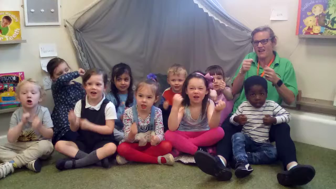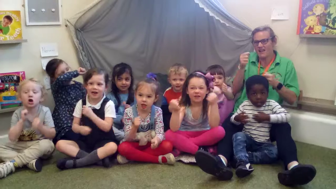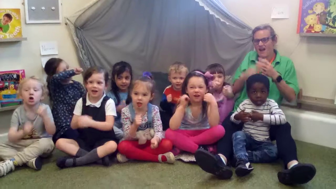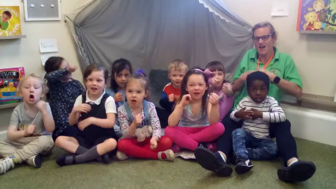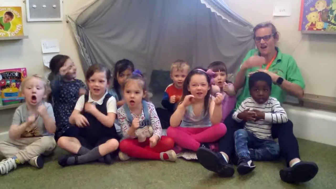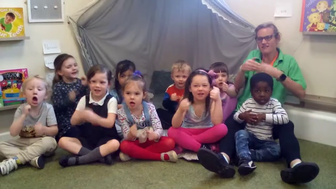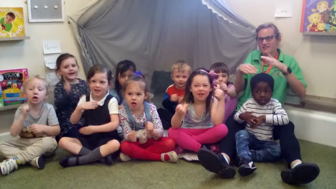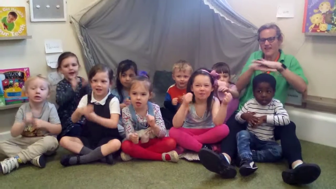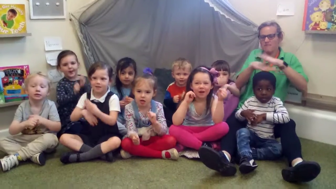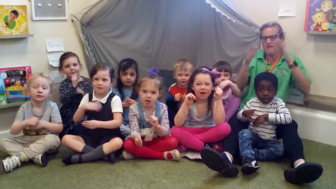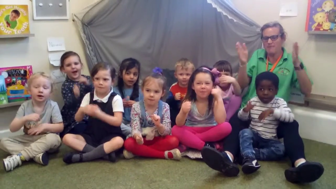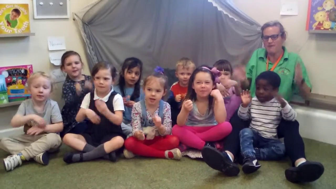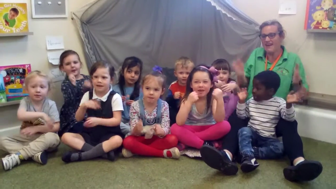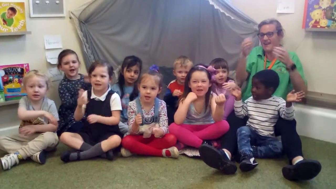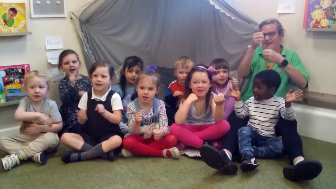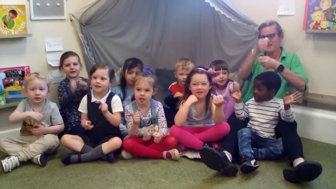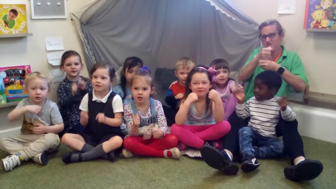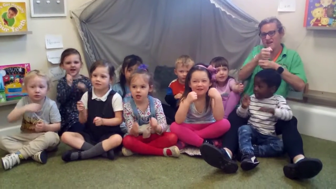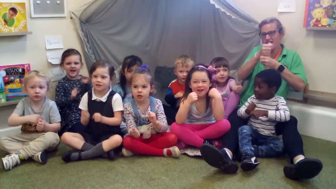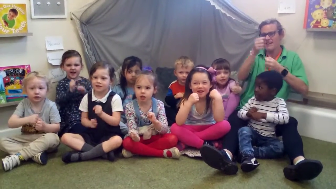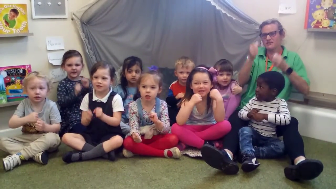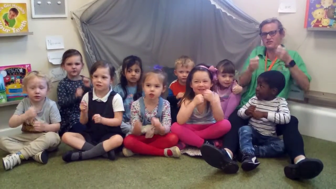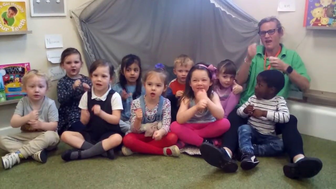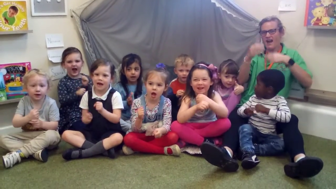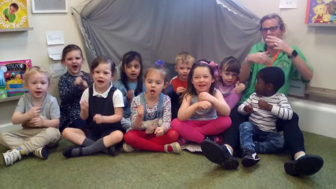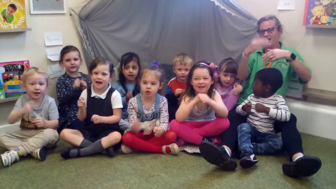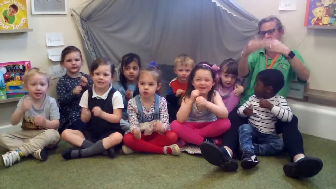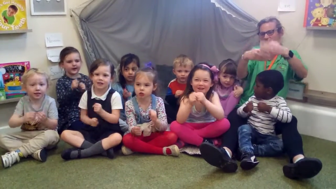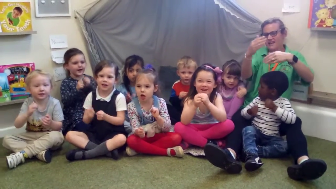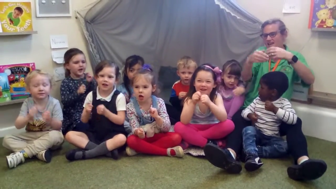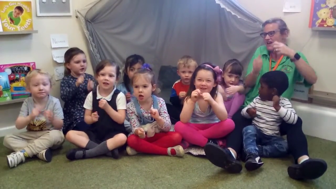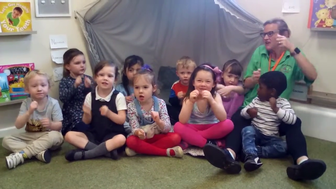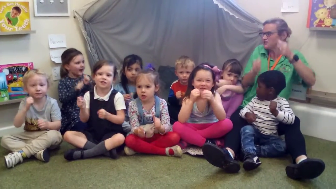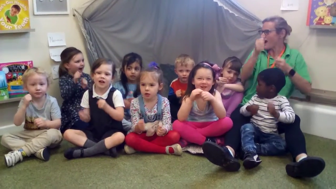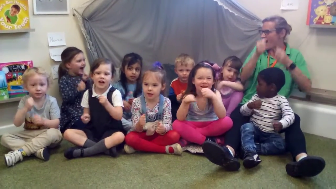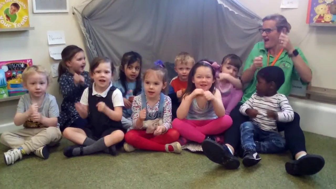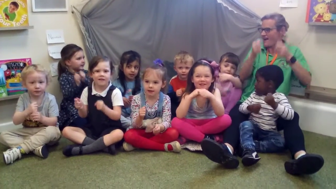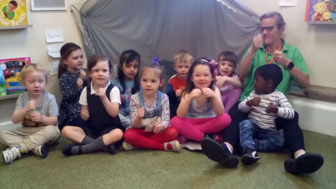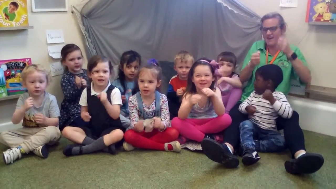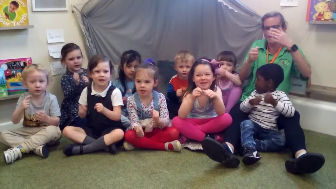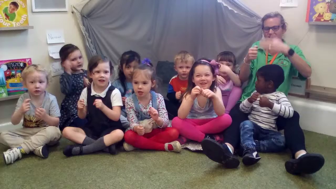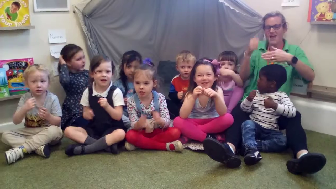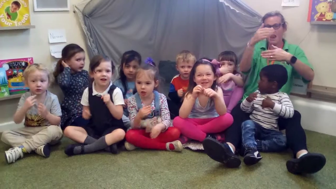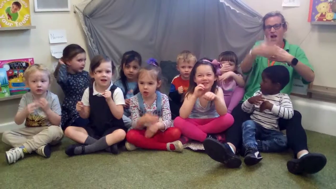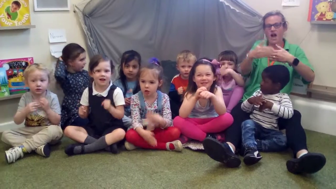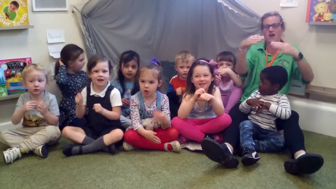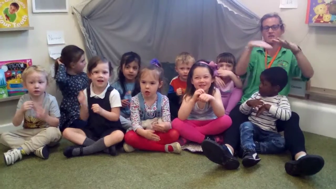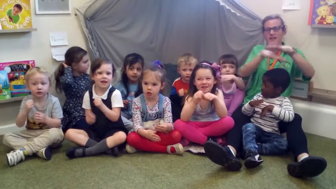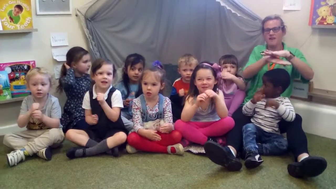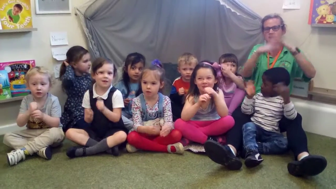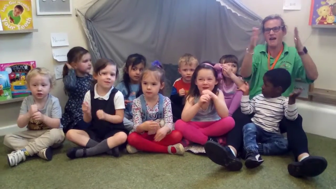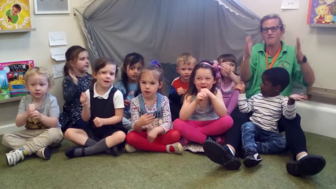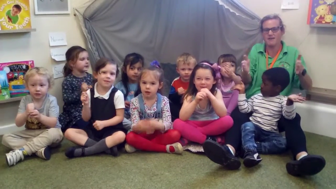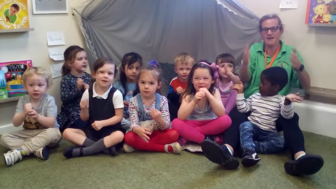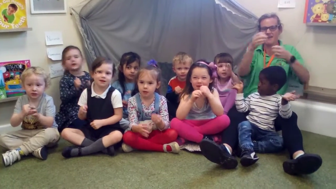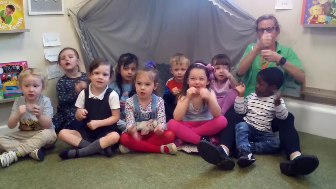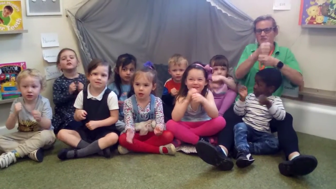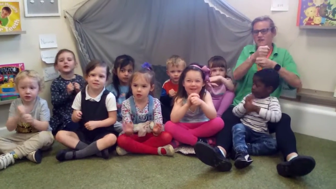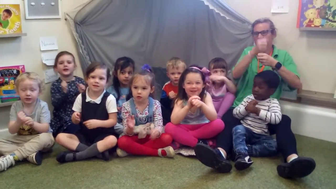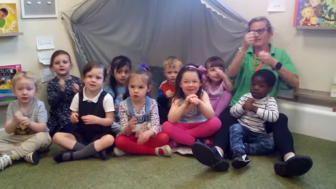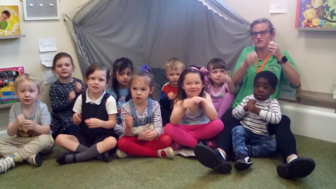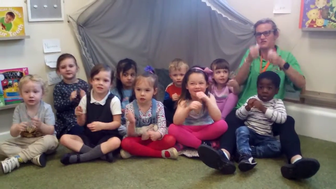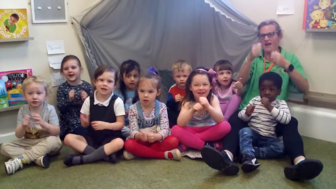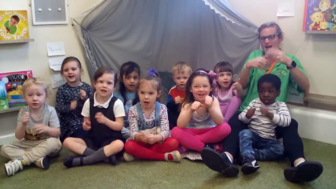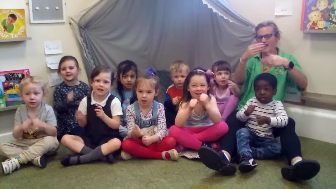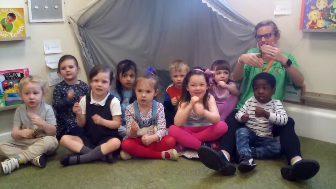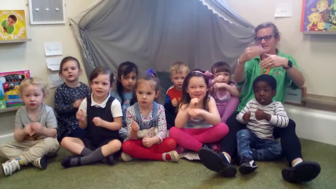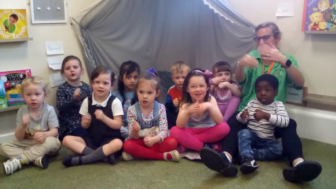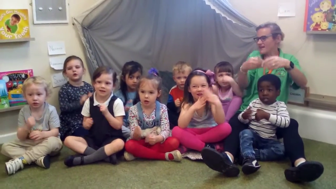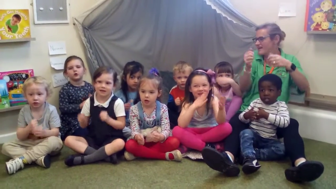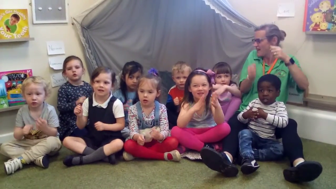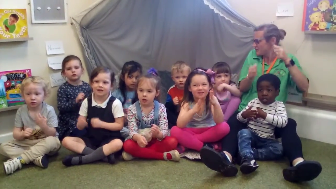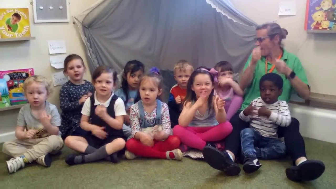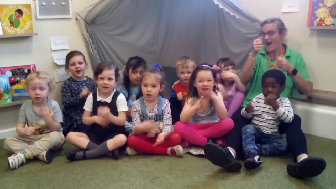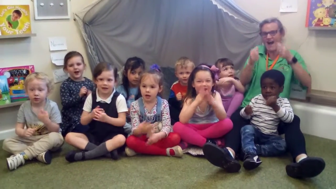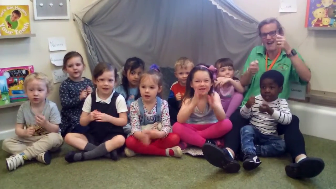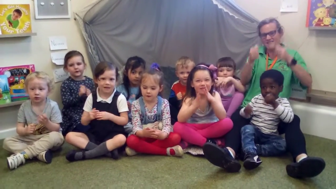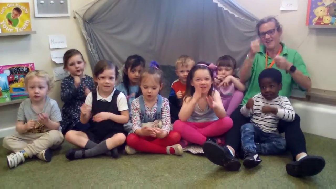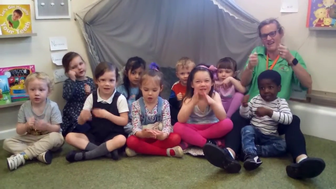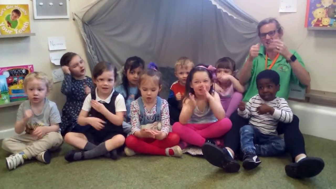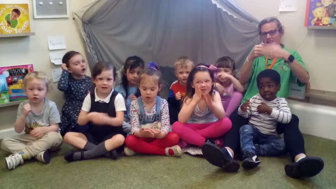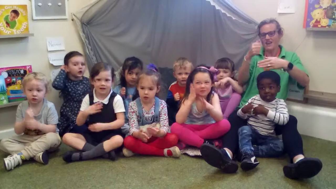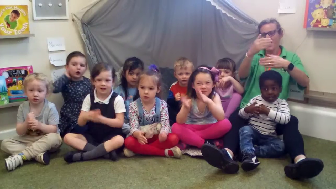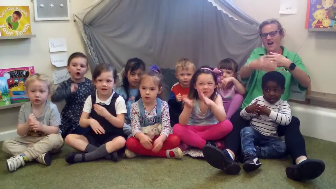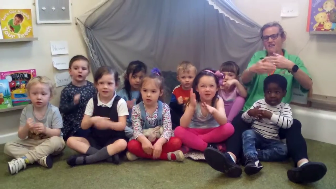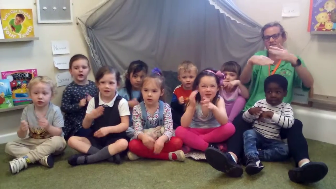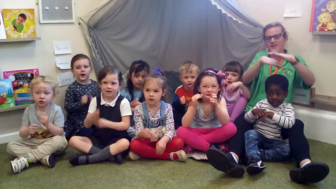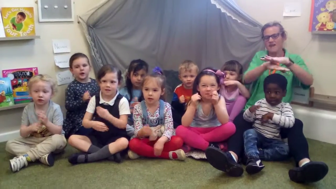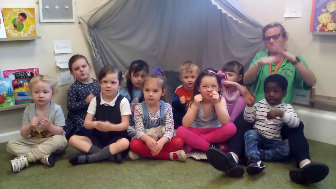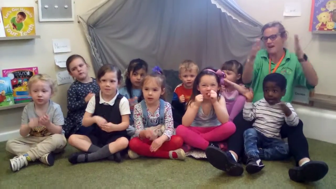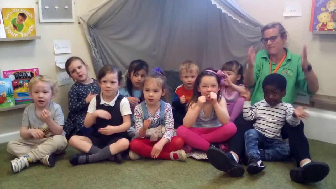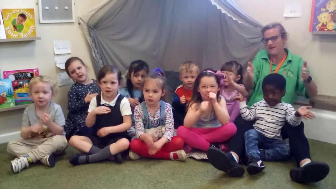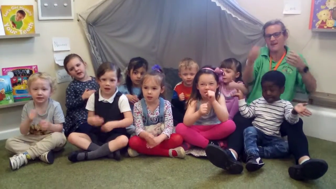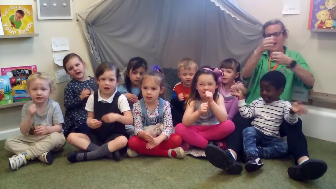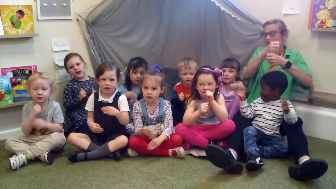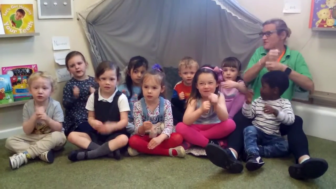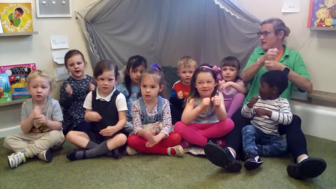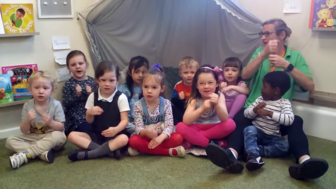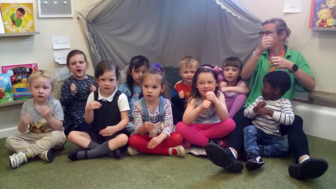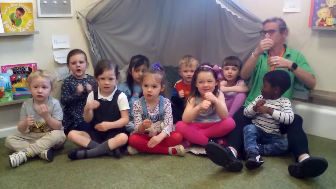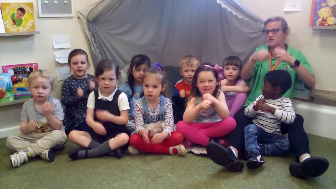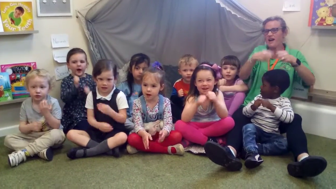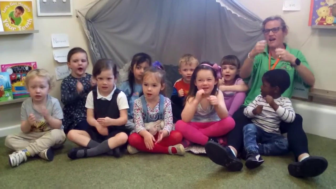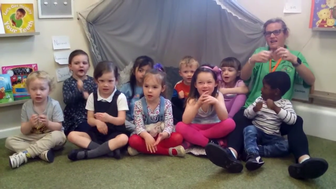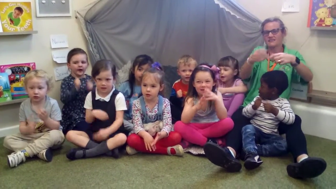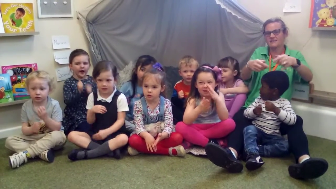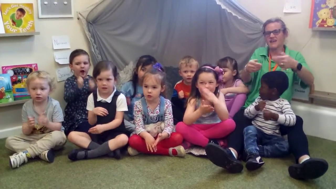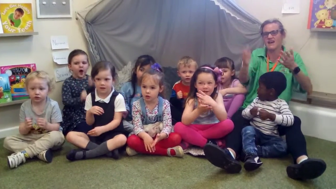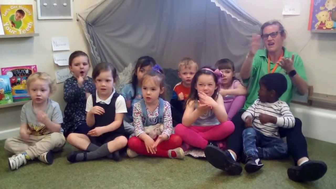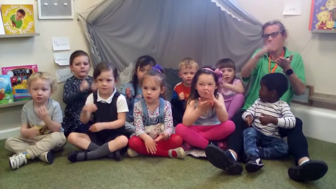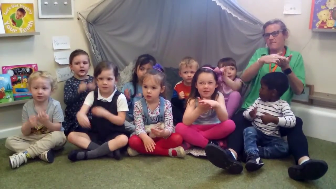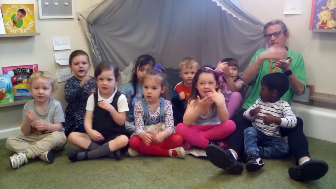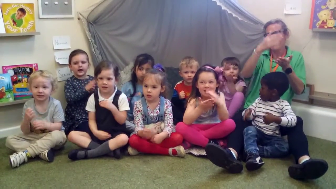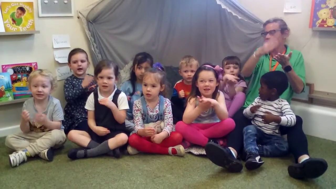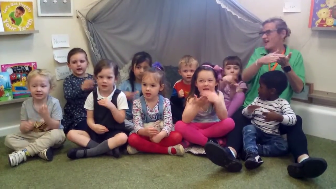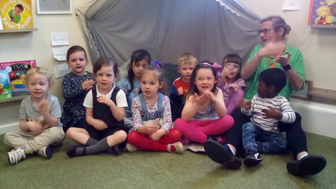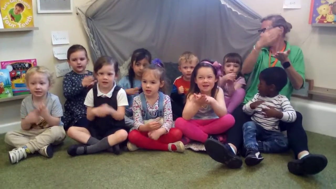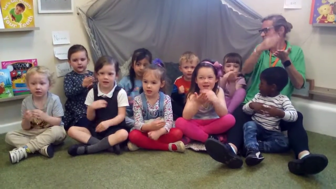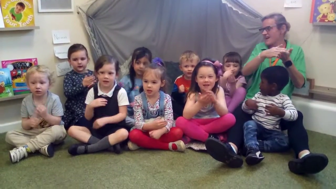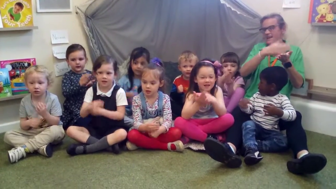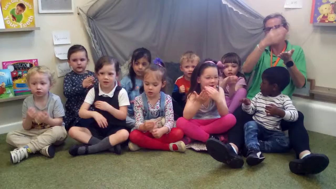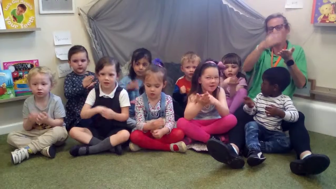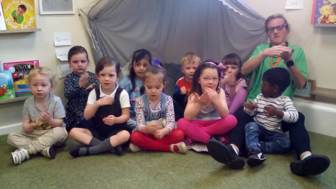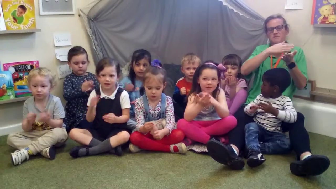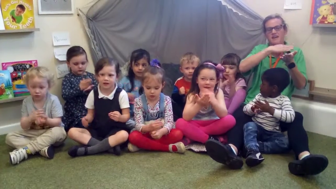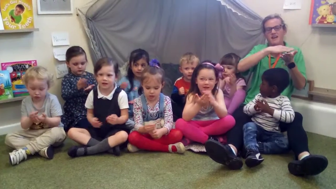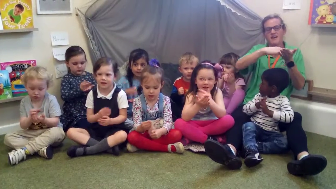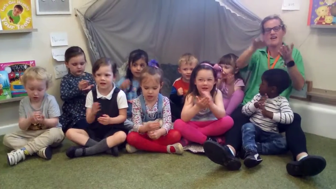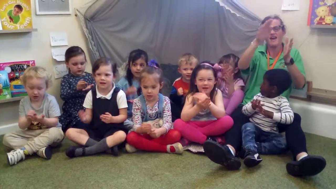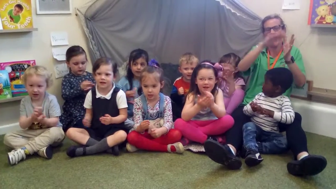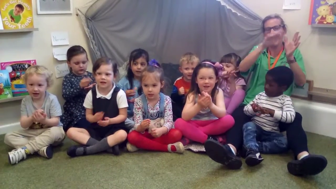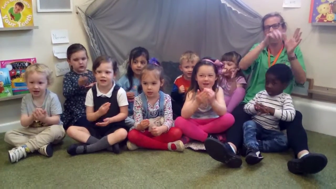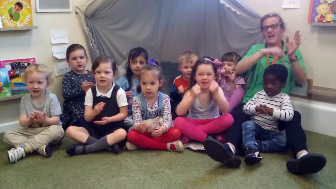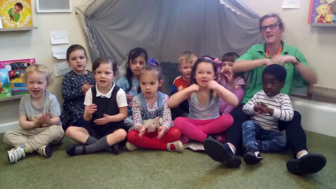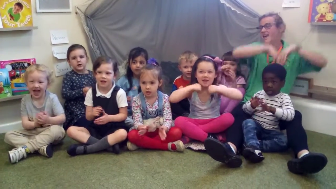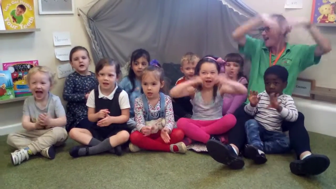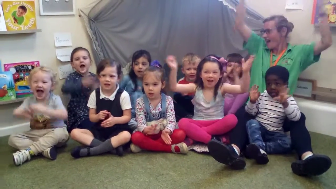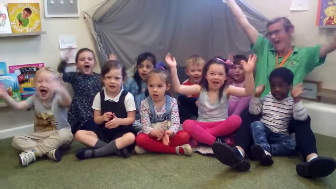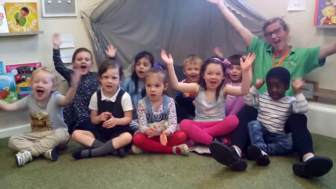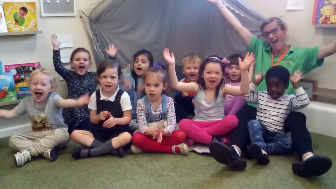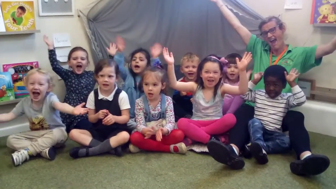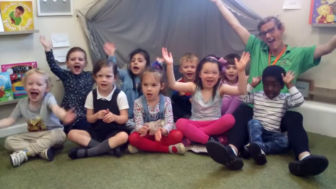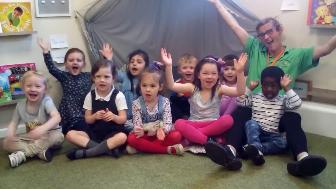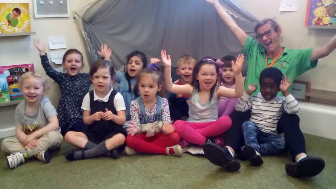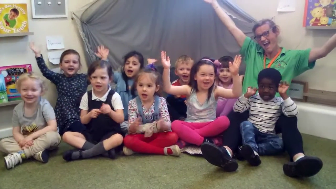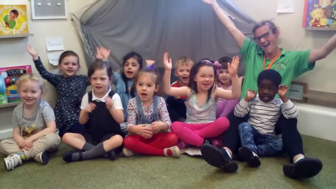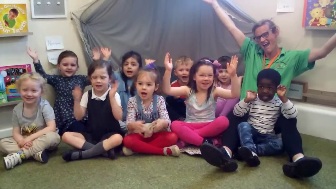Deaf Awareness Week